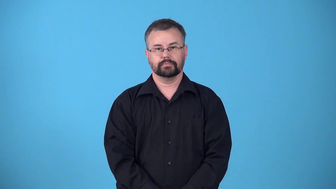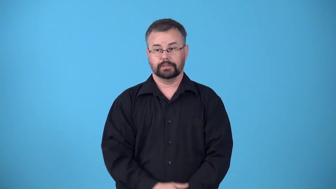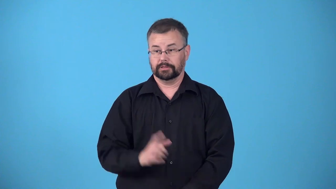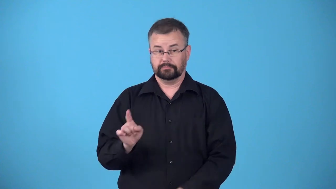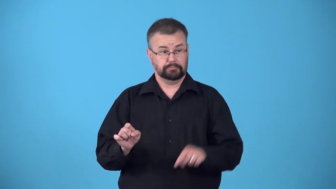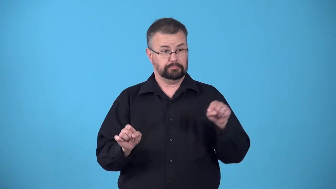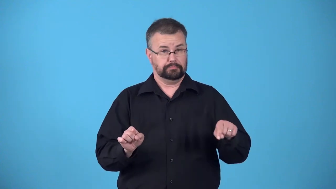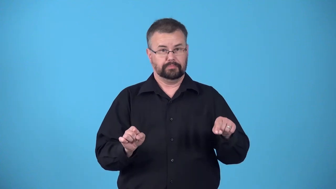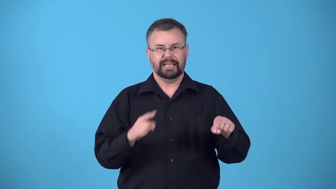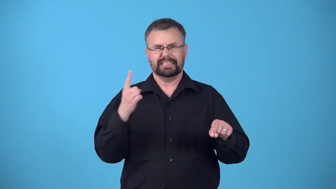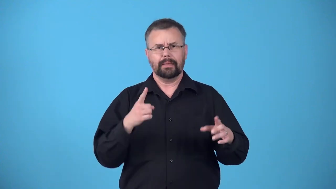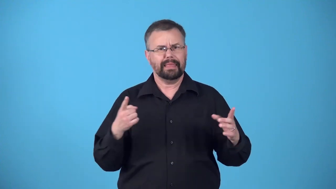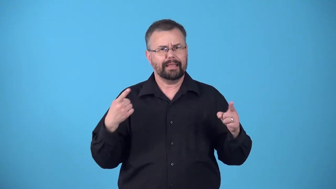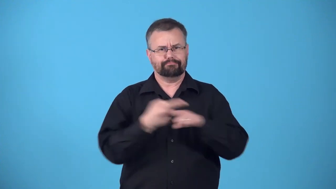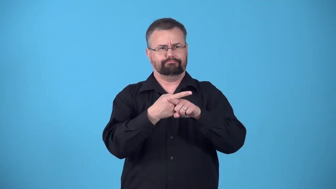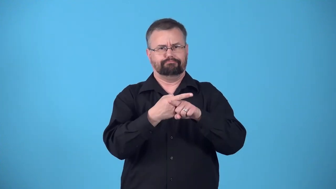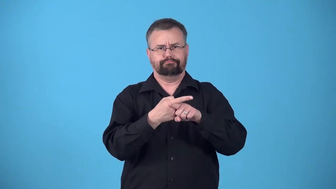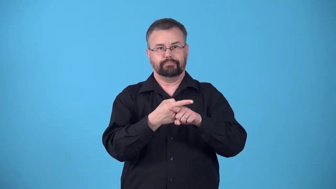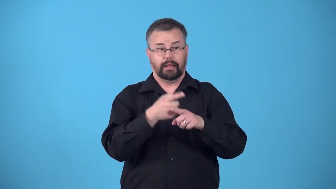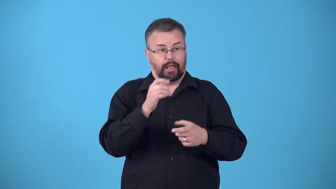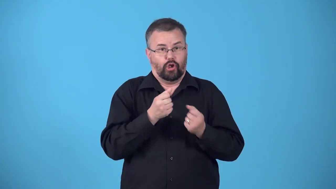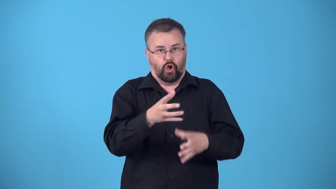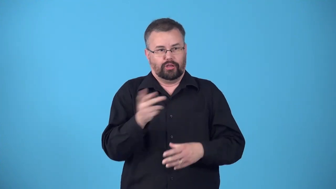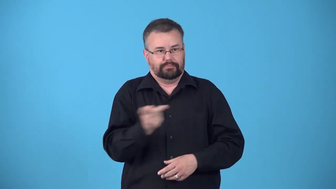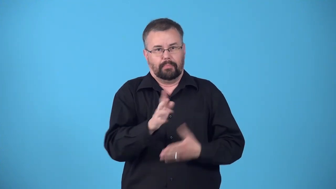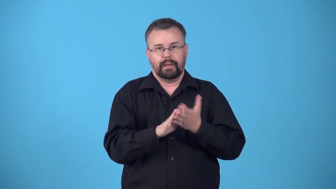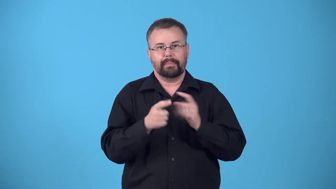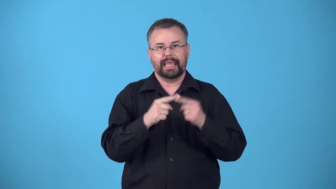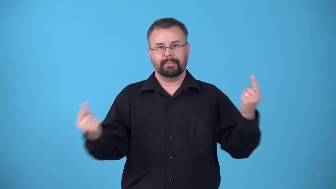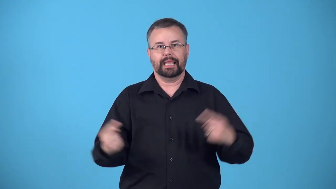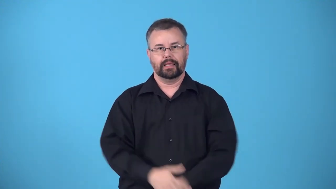bad blood